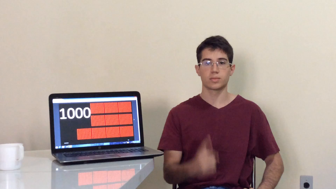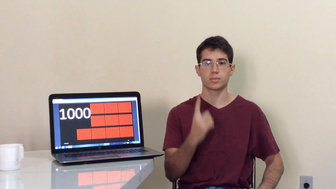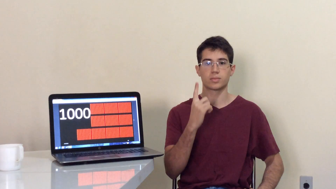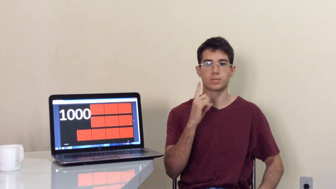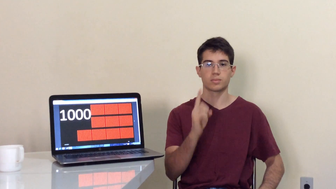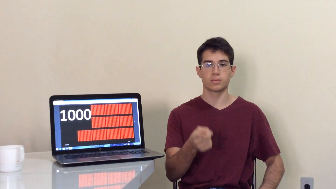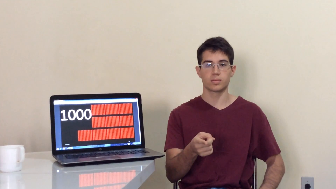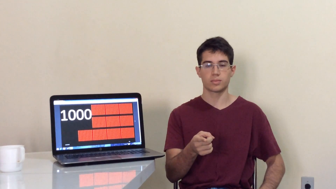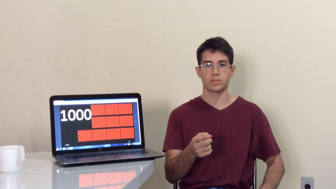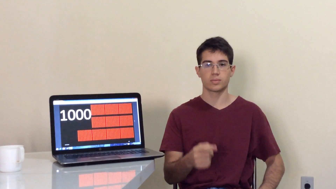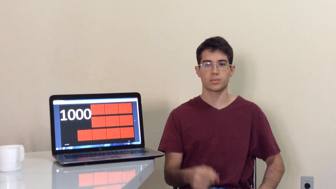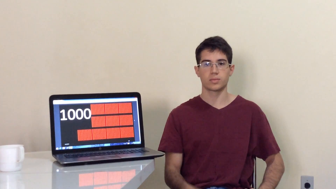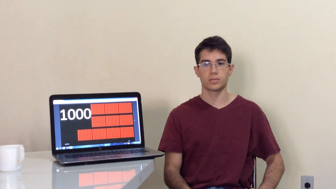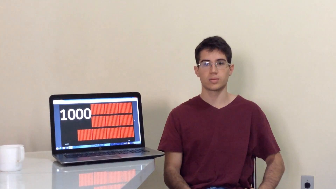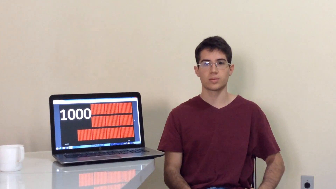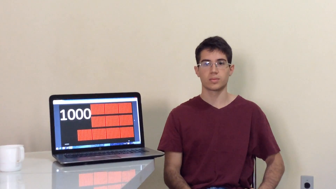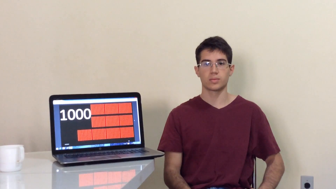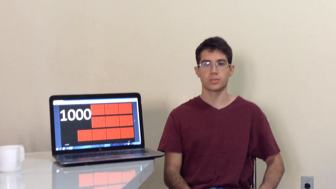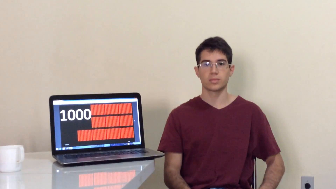number1000